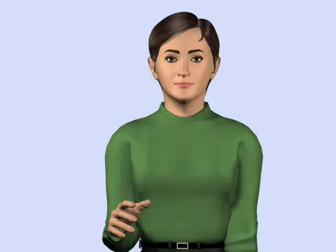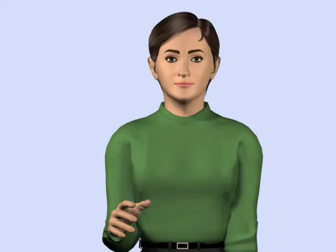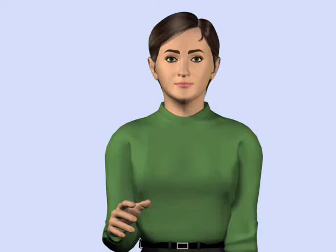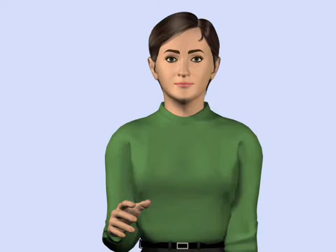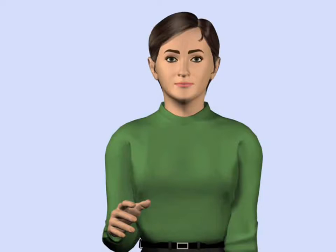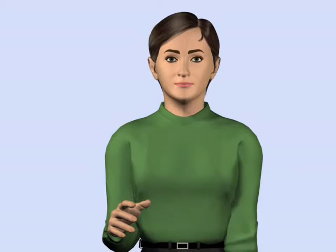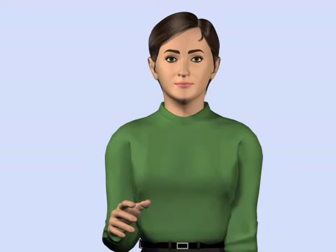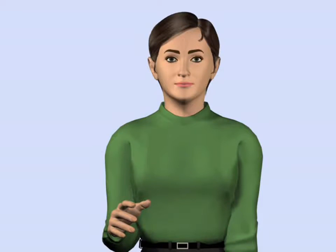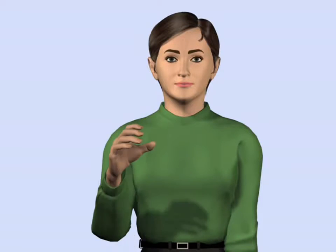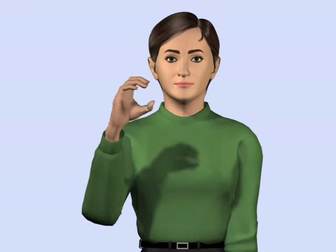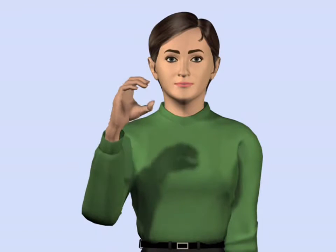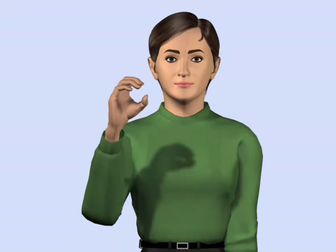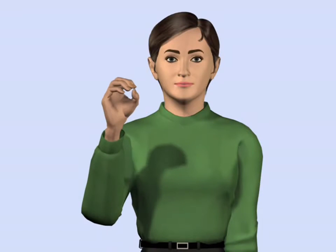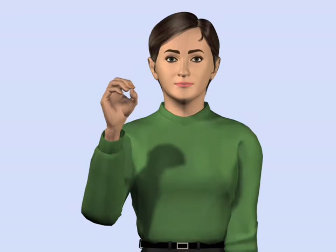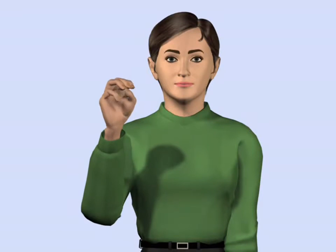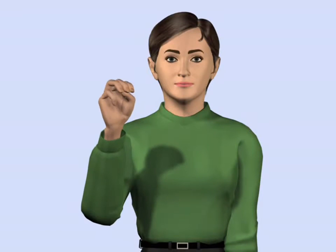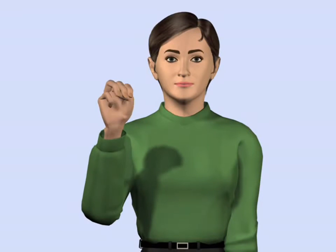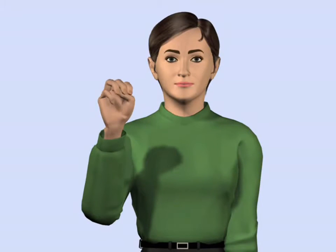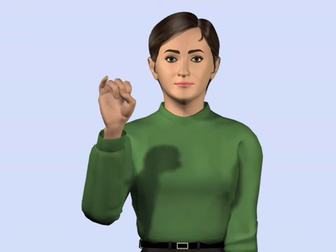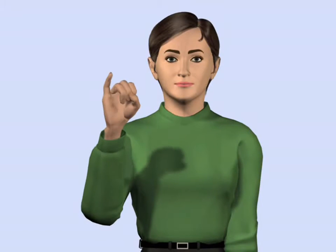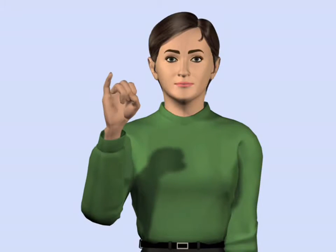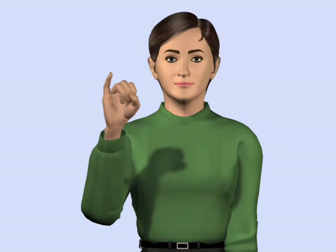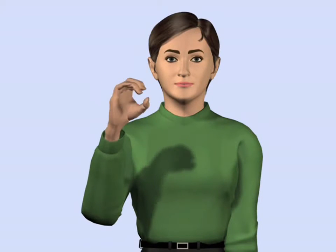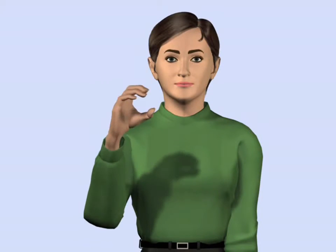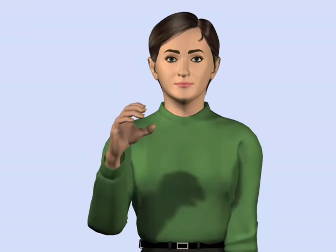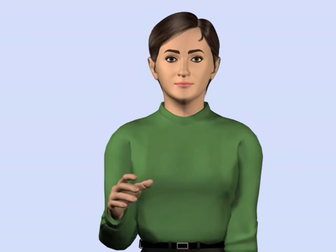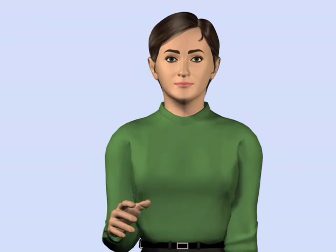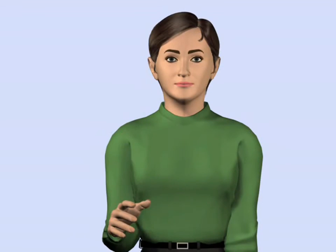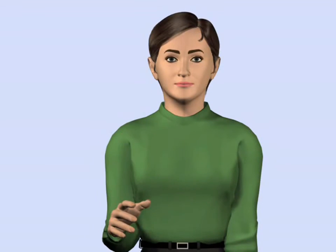comic-book